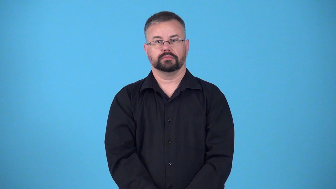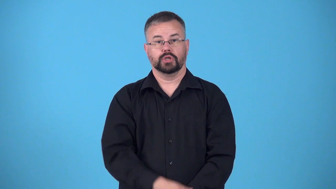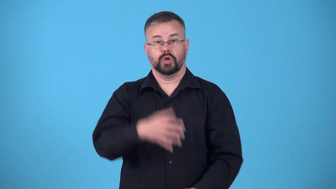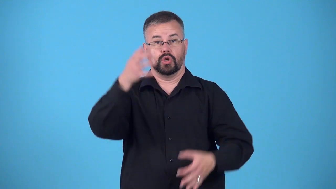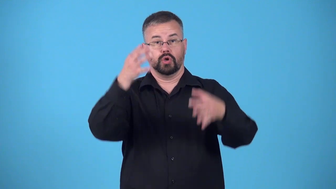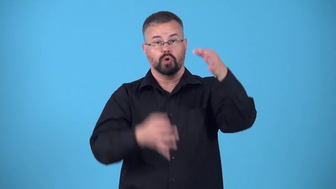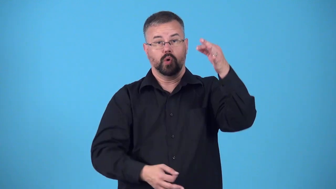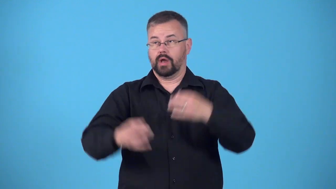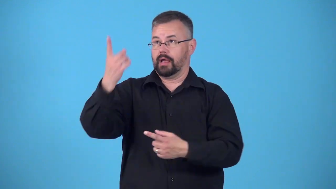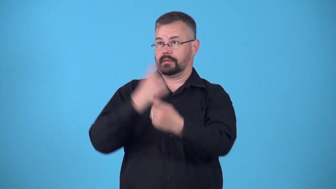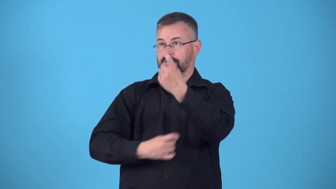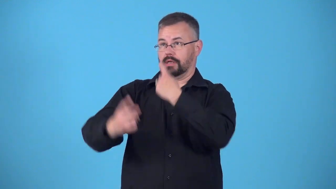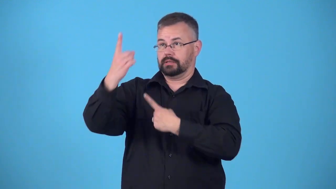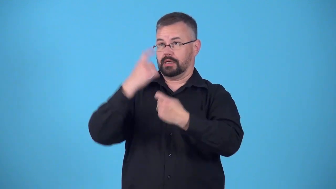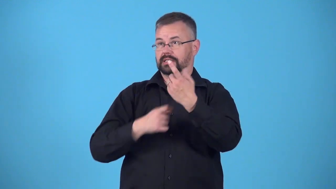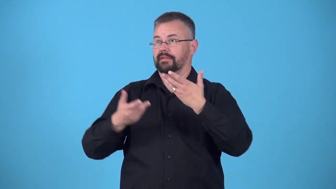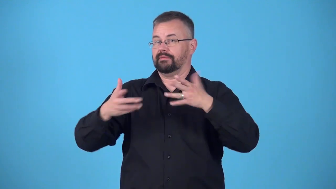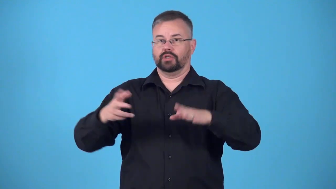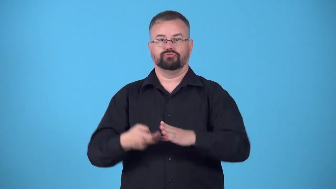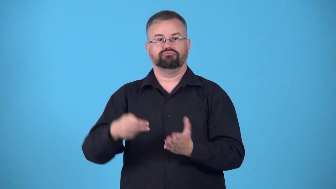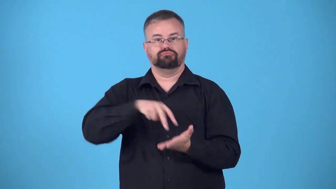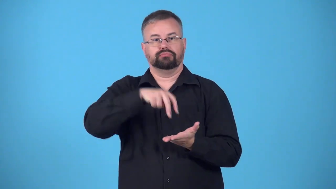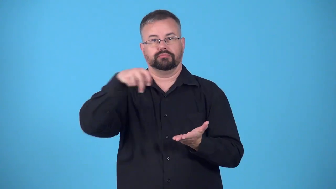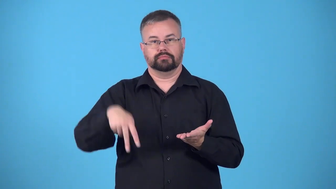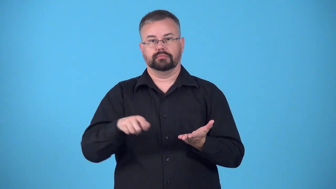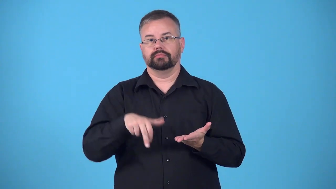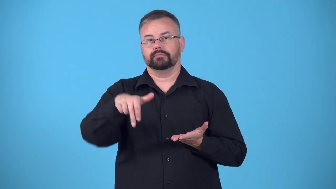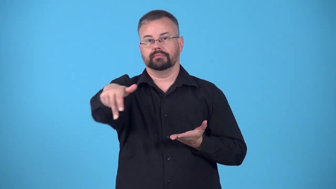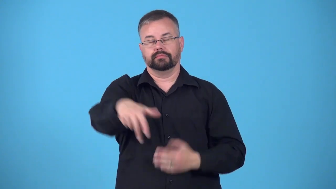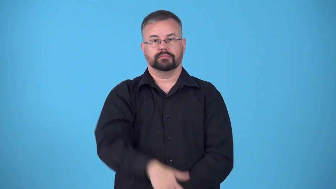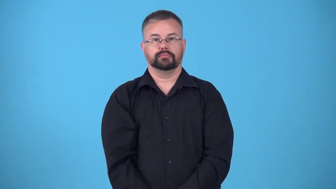stand down